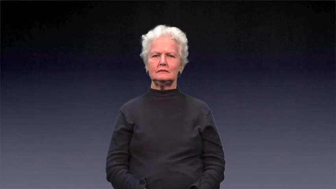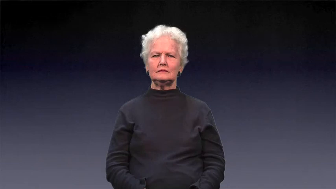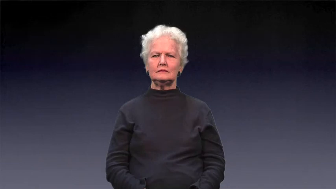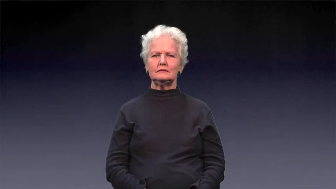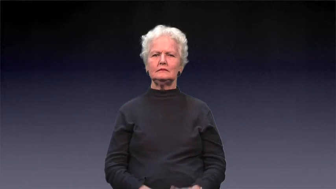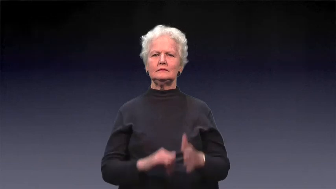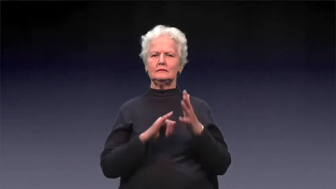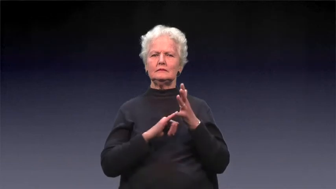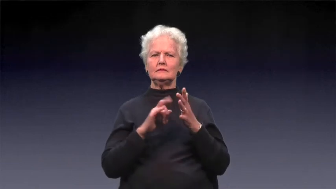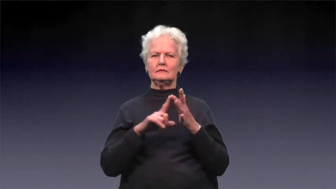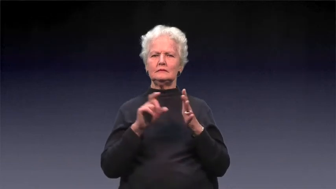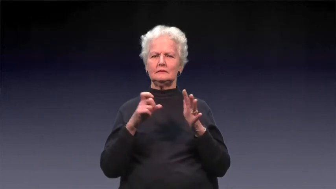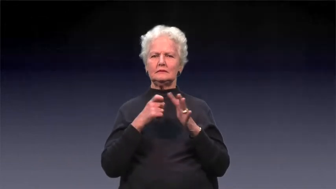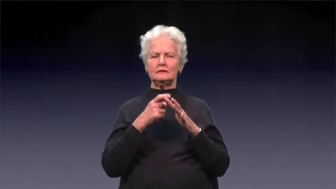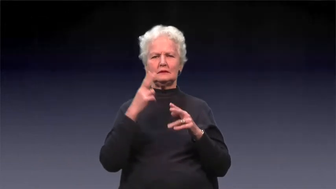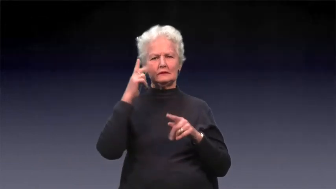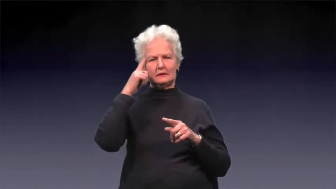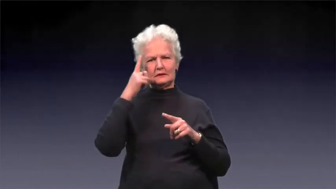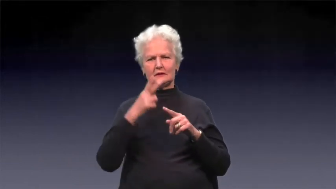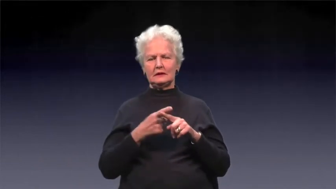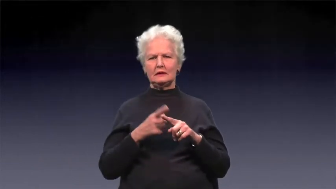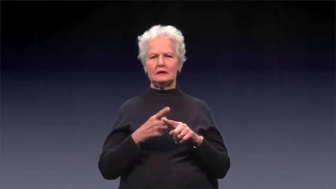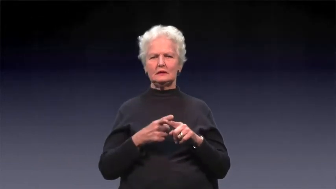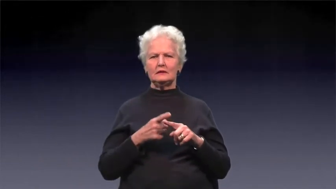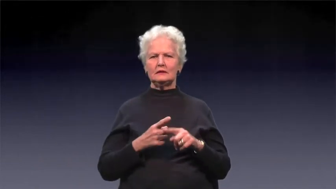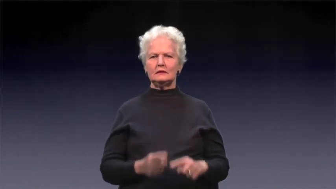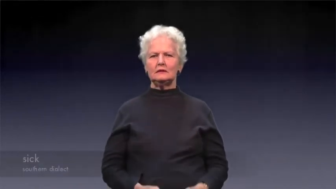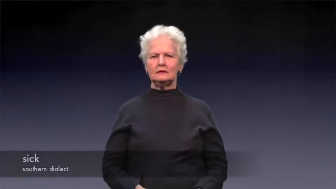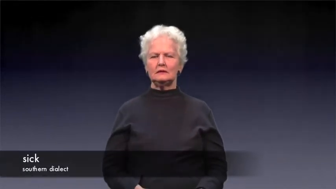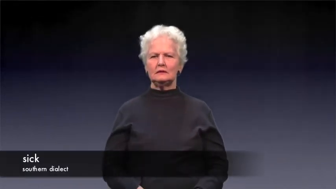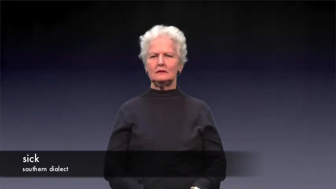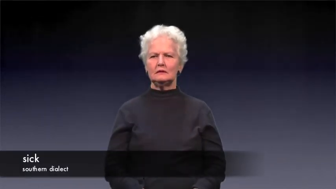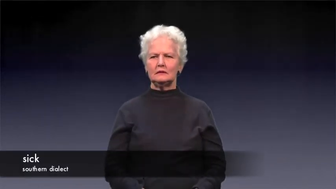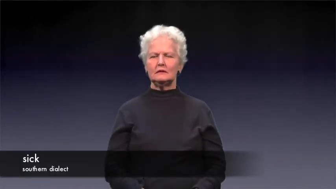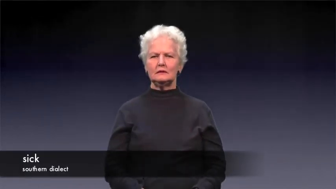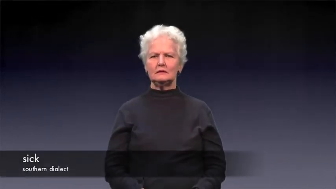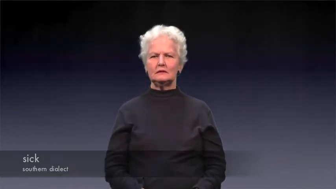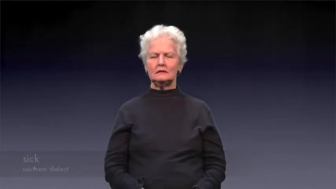sick